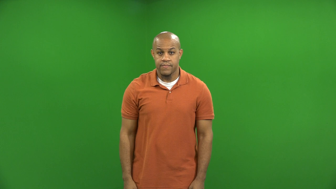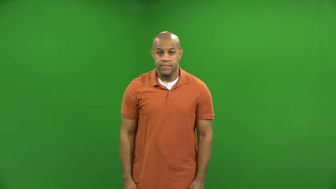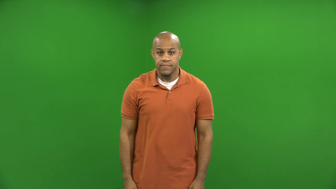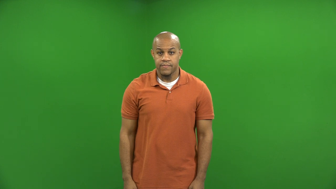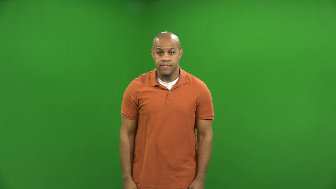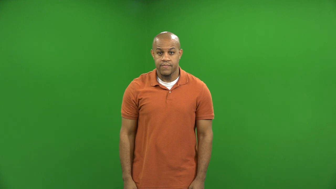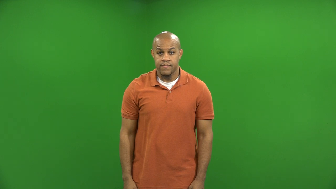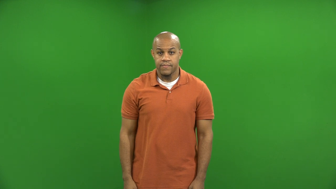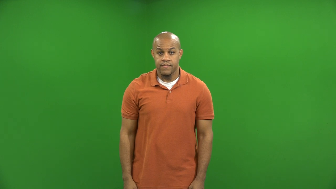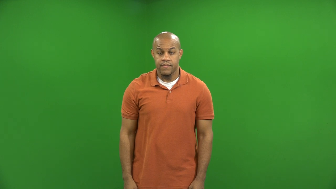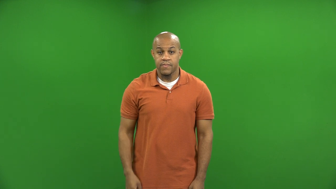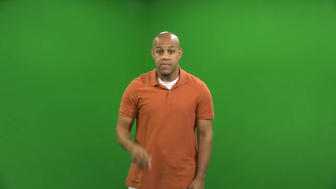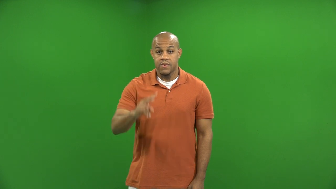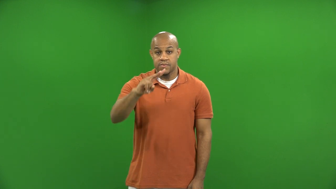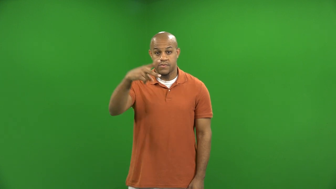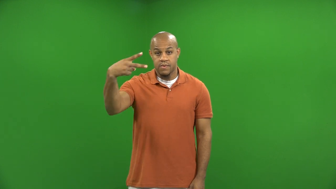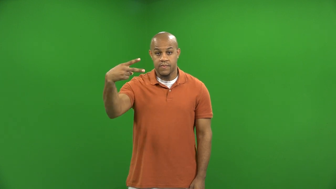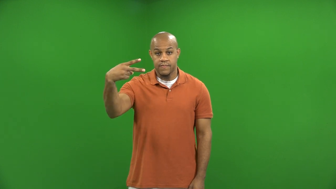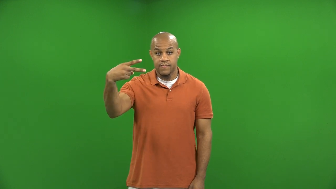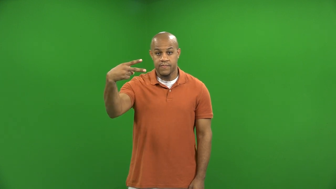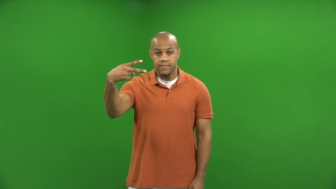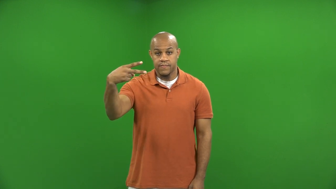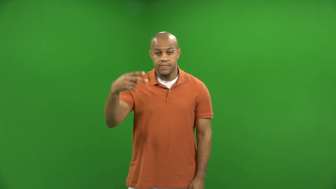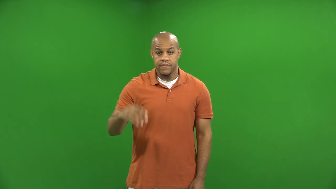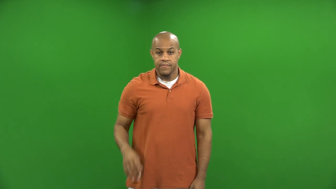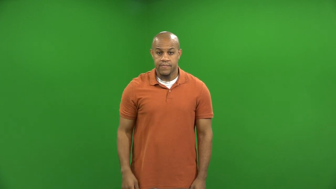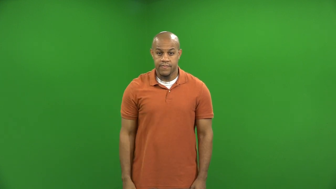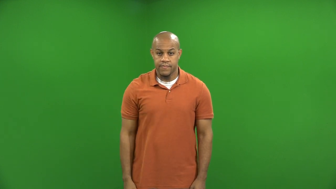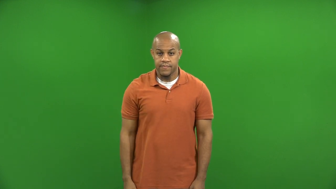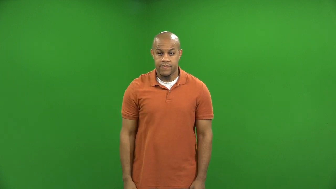Second place